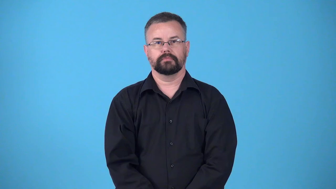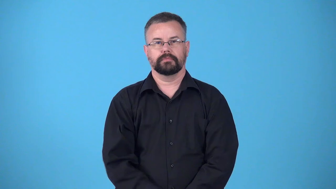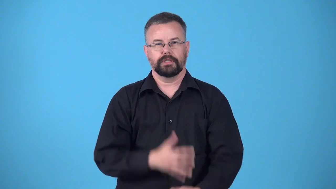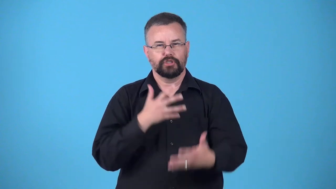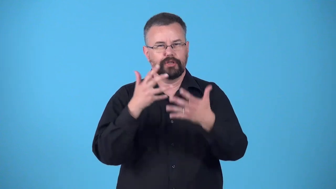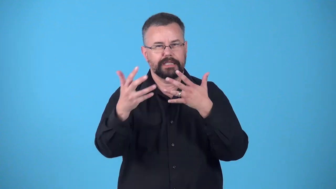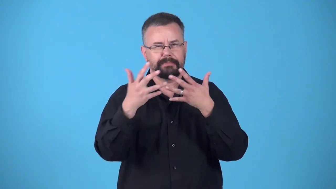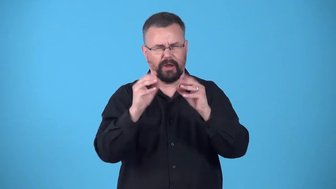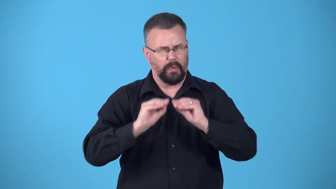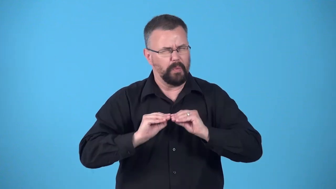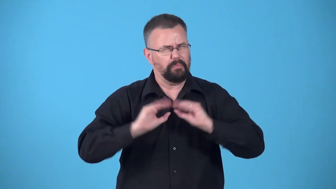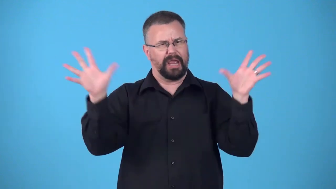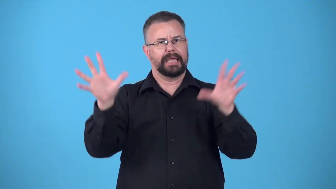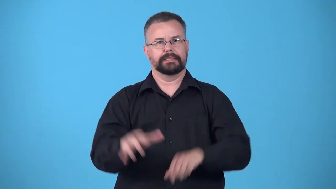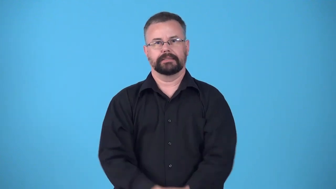crystalline